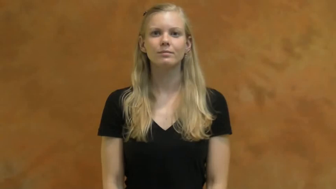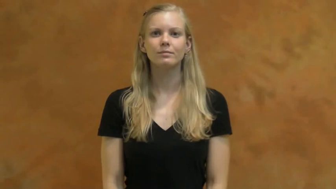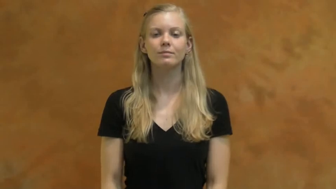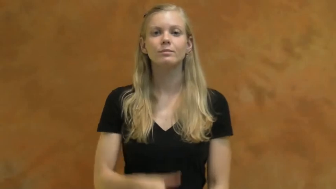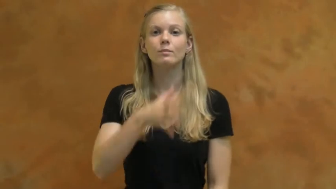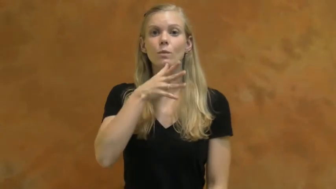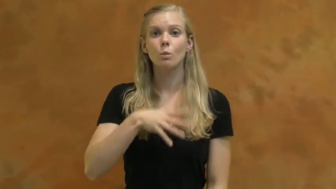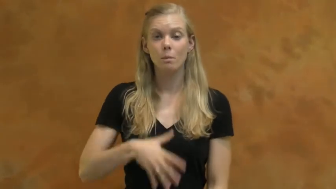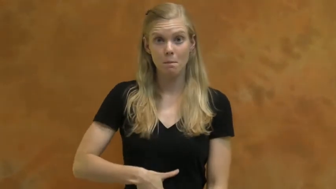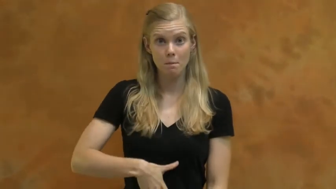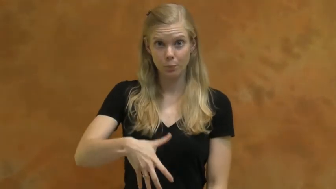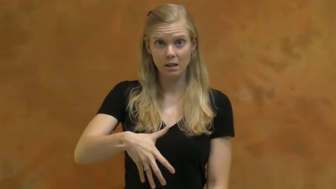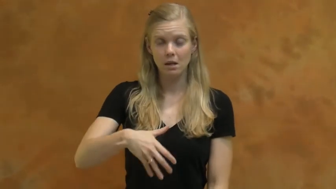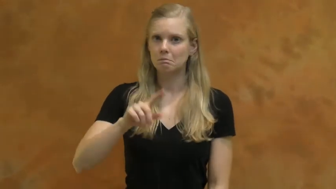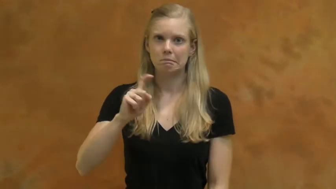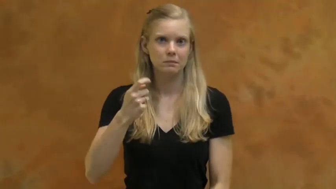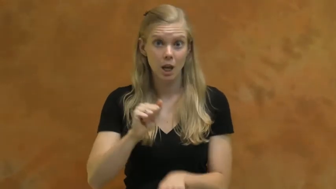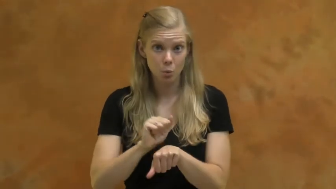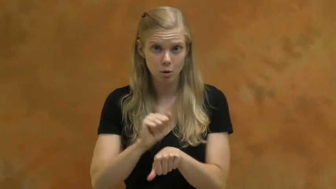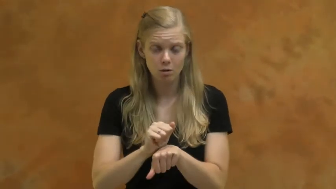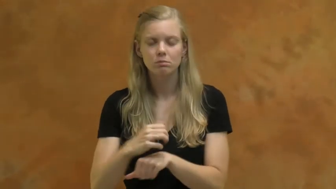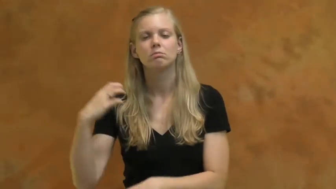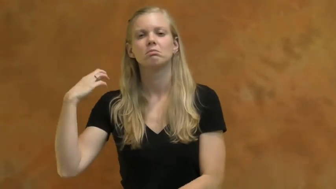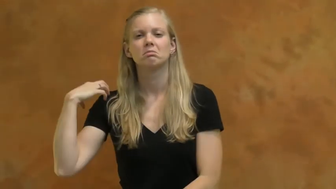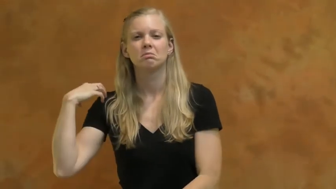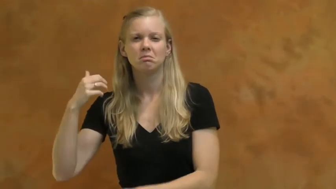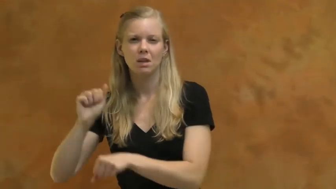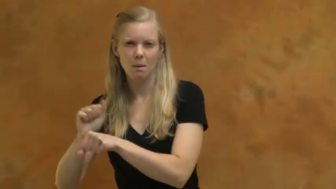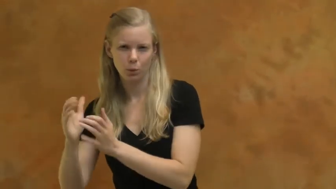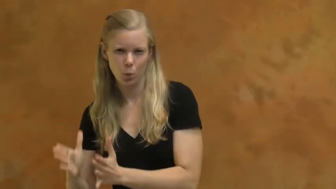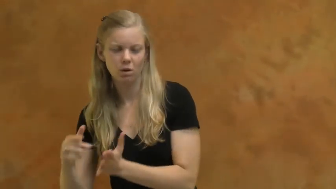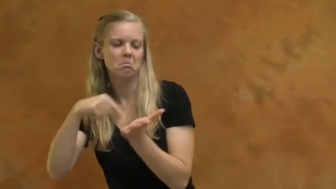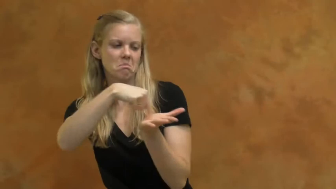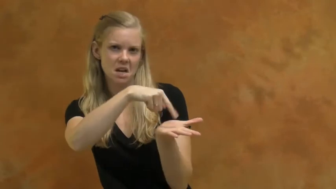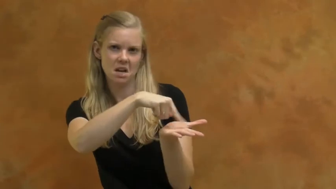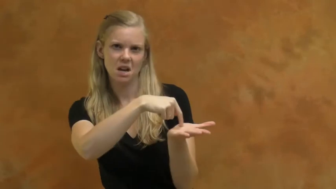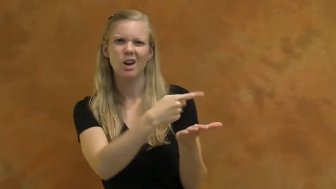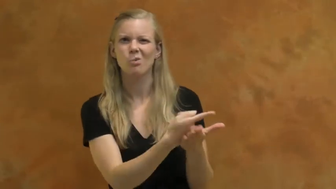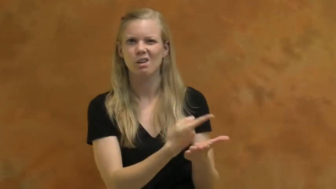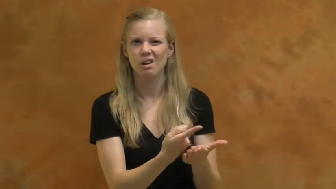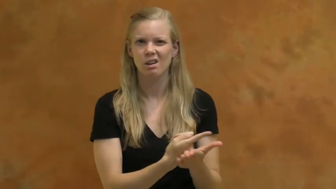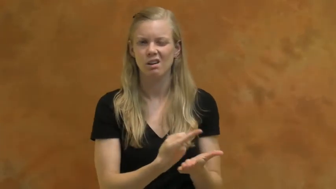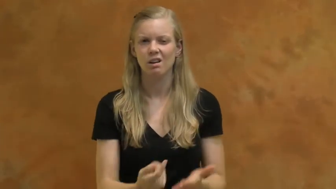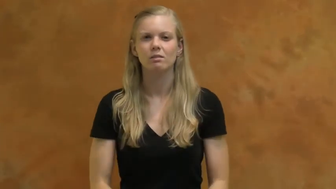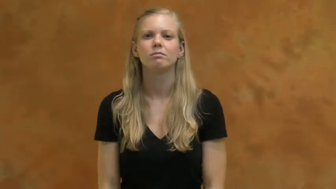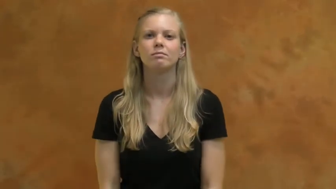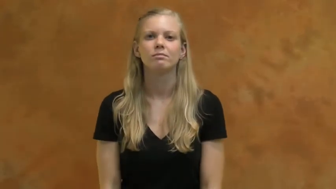maternity benefit